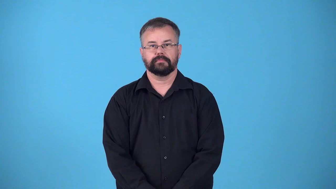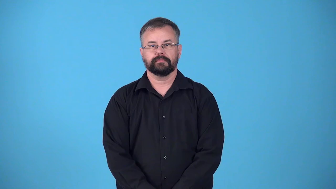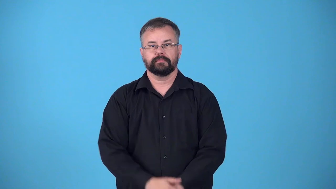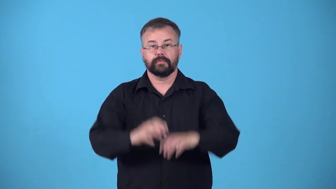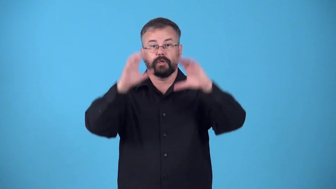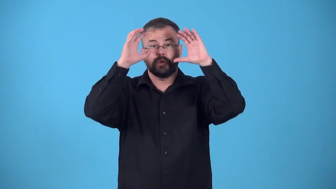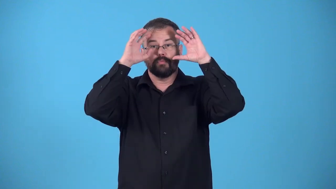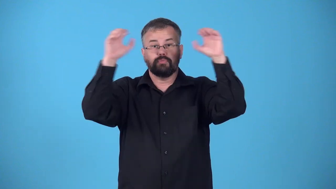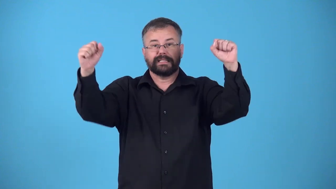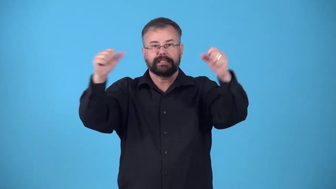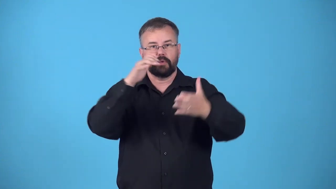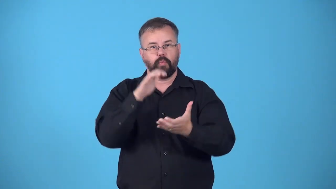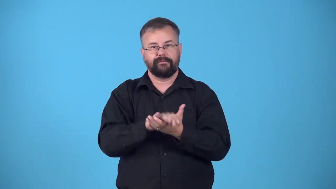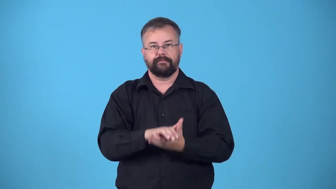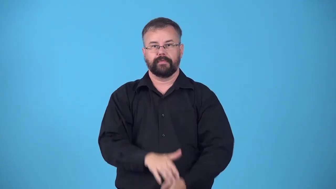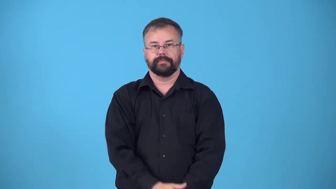first lady